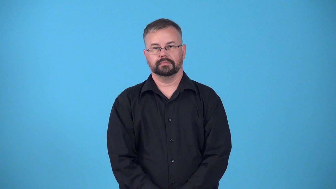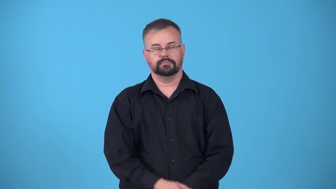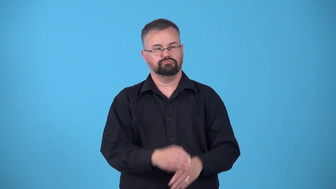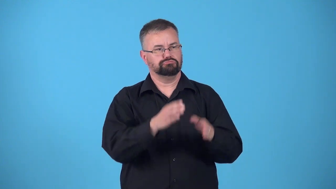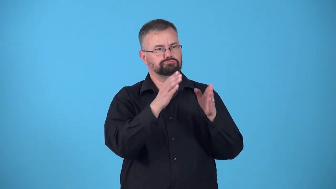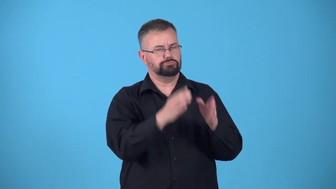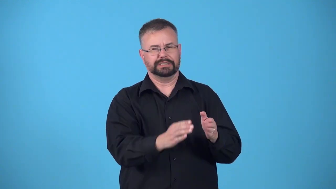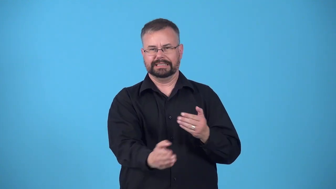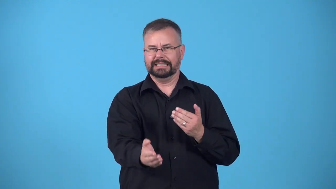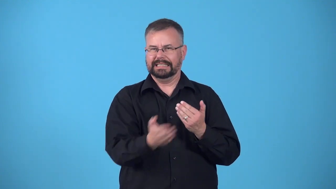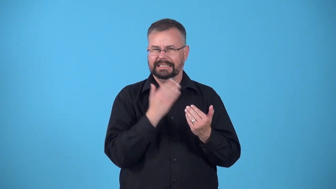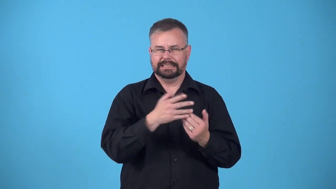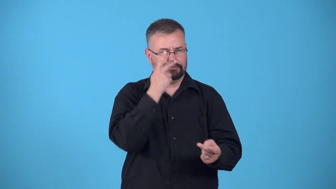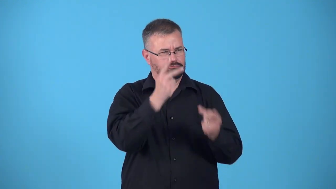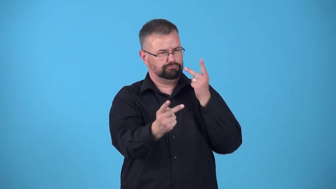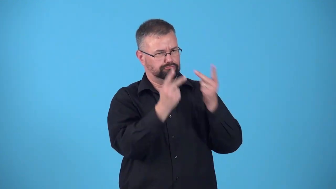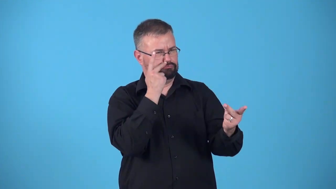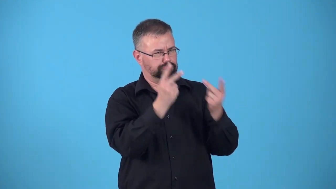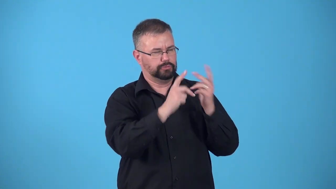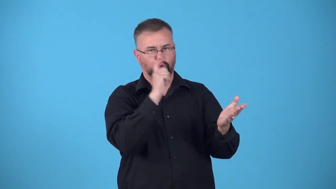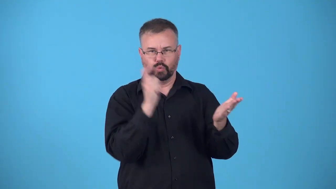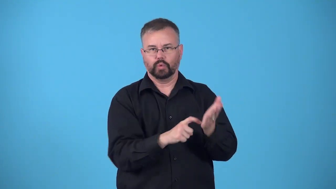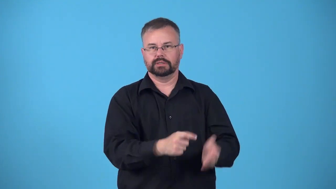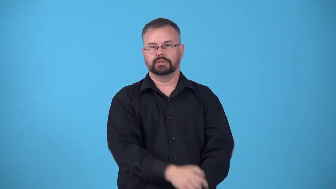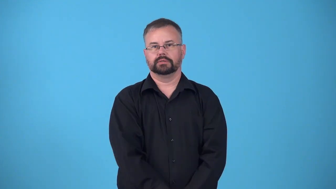high visibility person